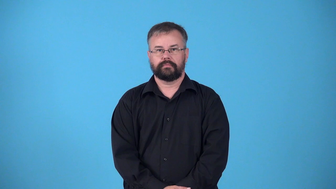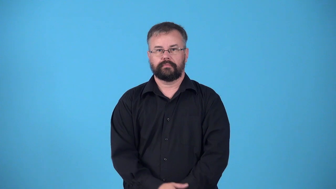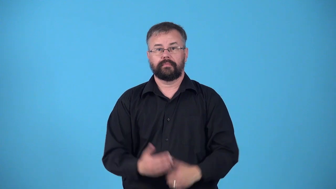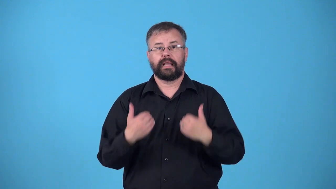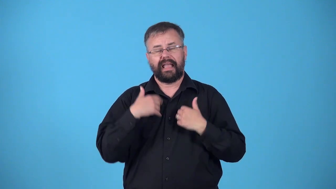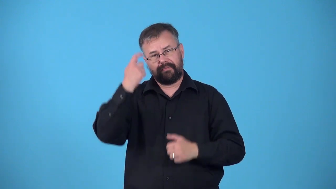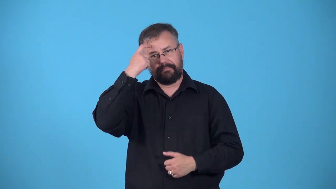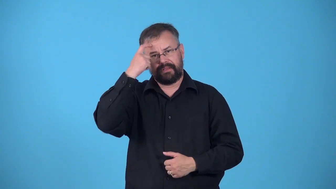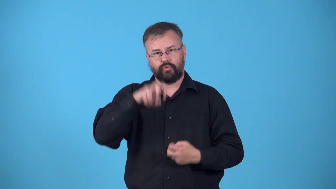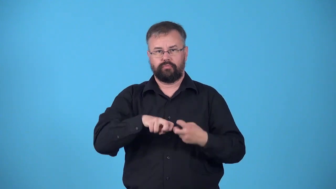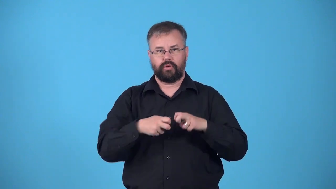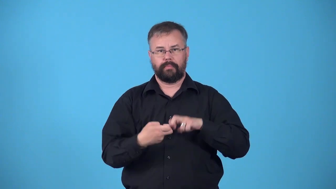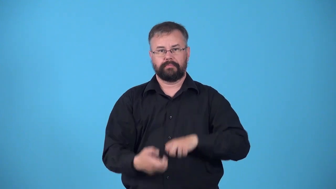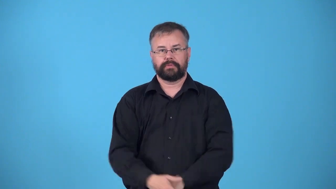messed up